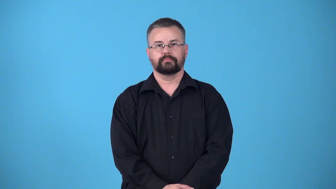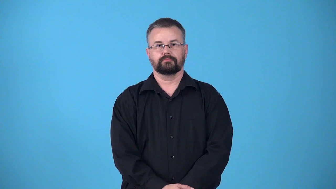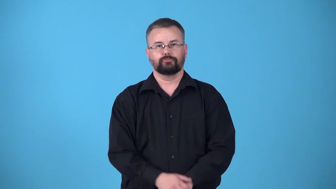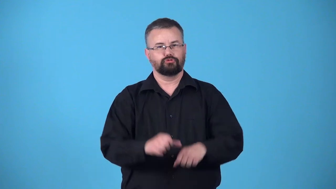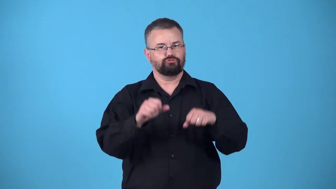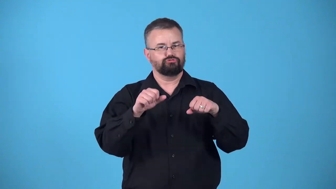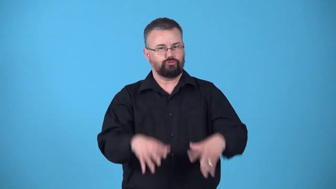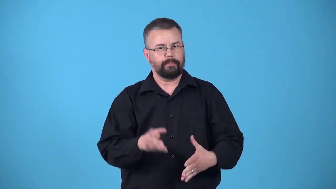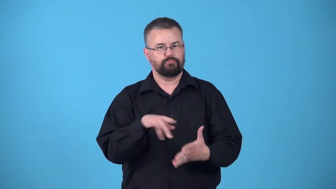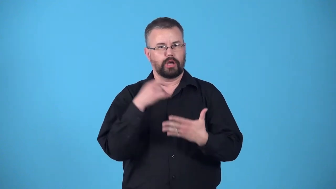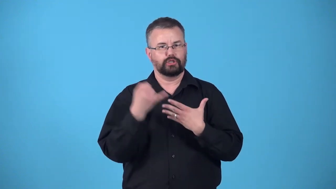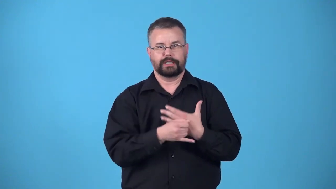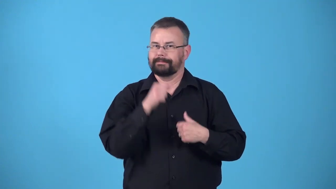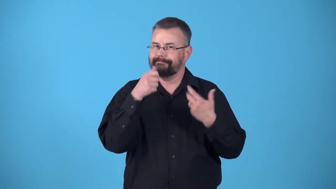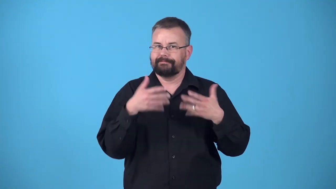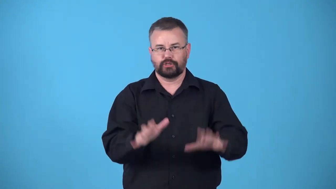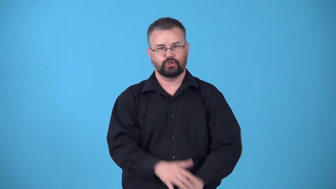fall by the wayside